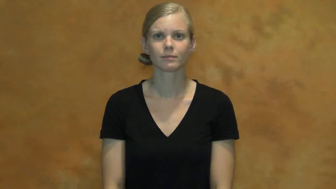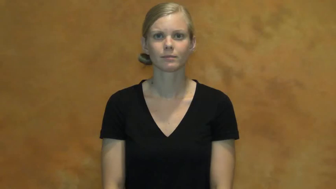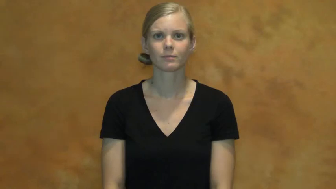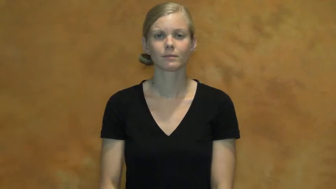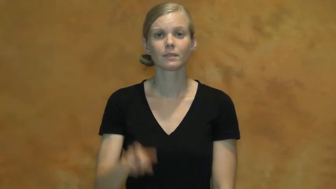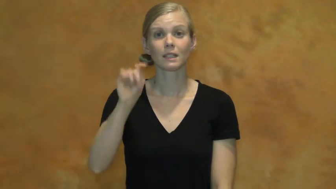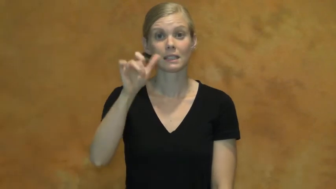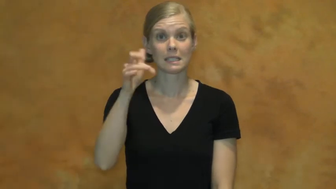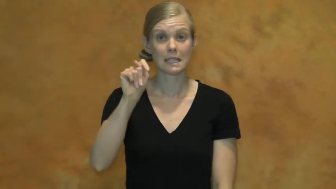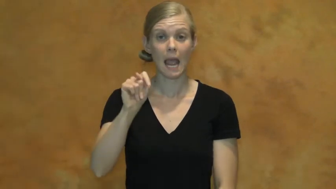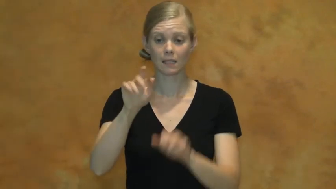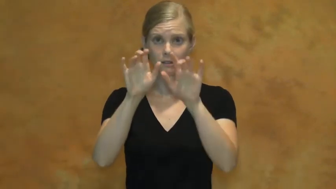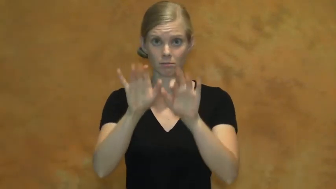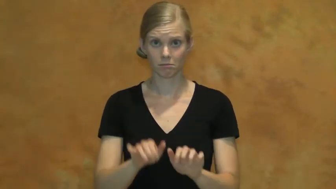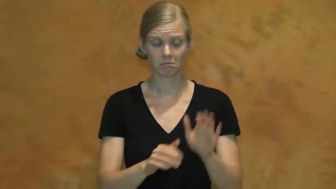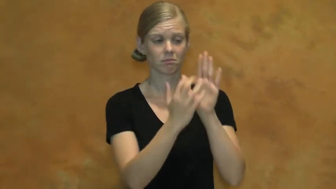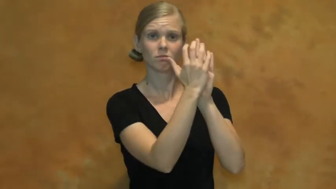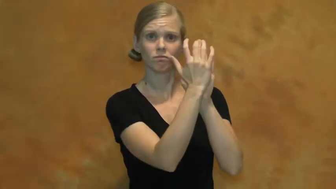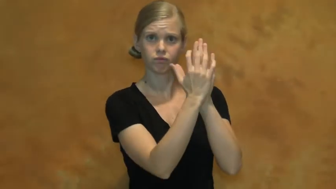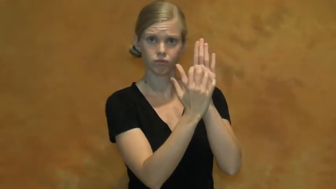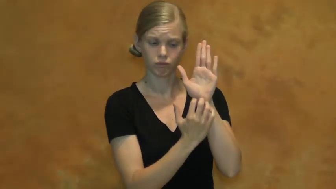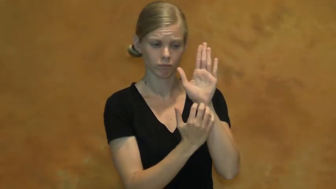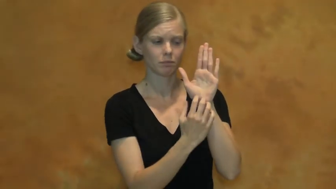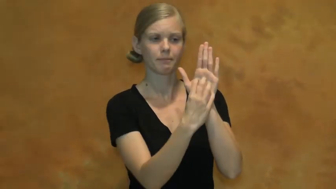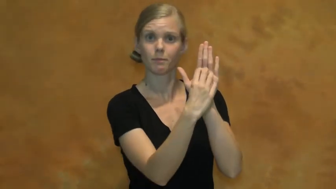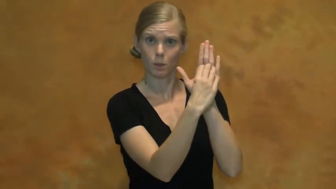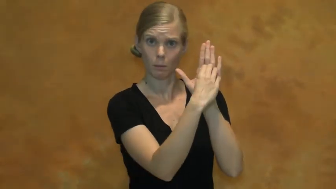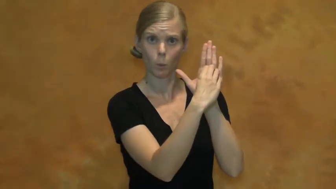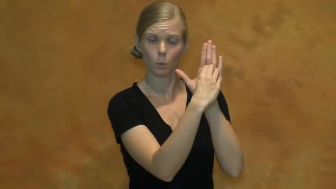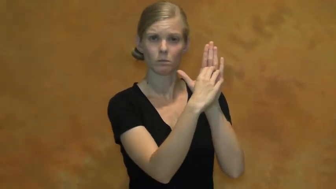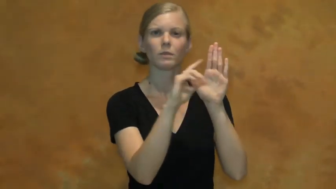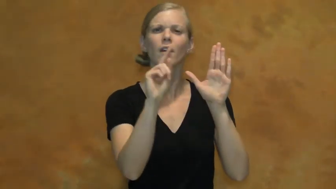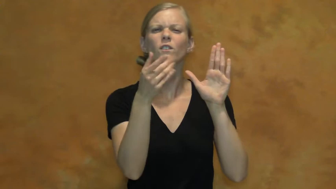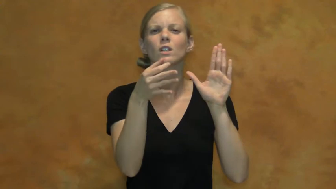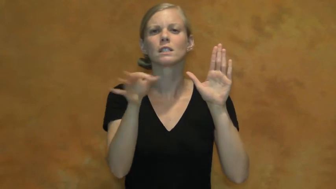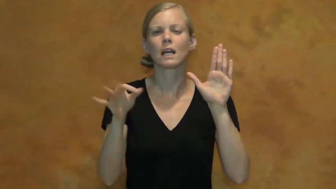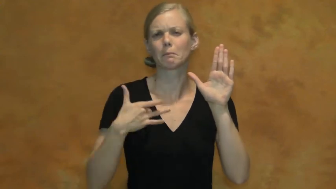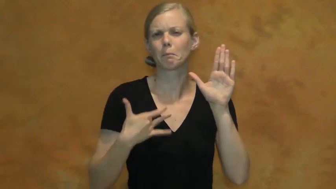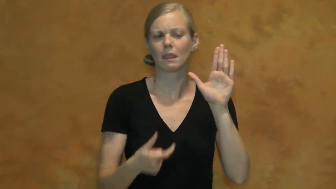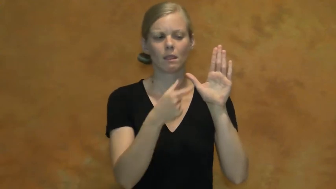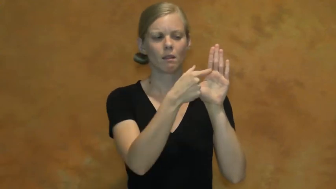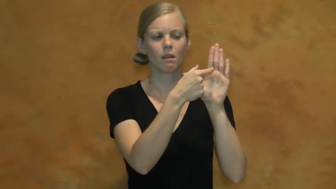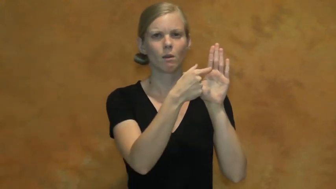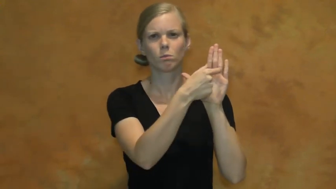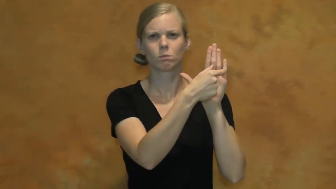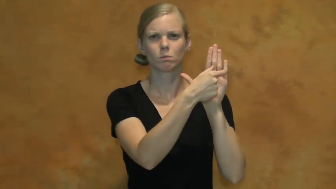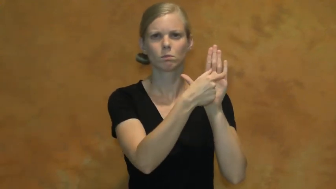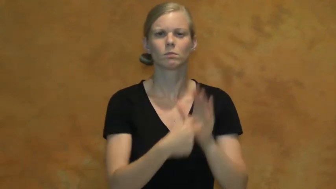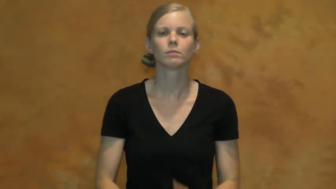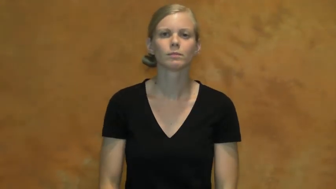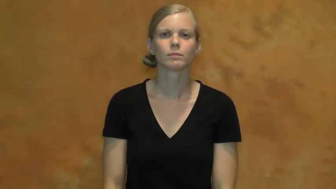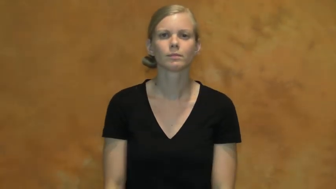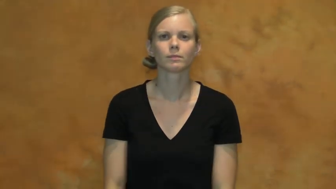paragraph